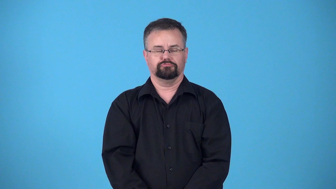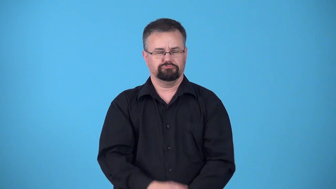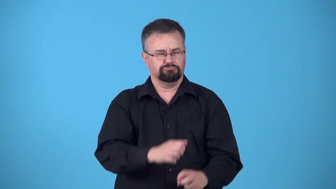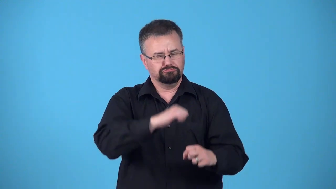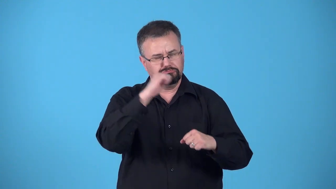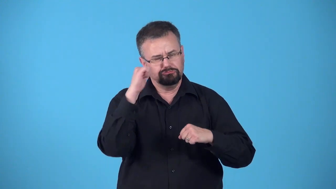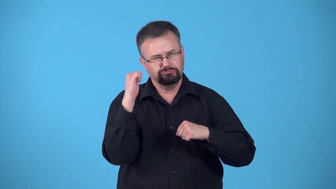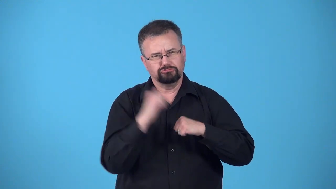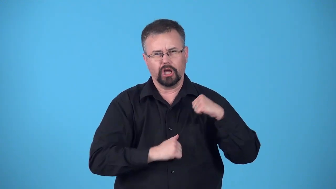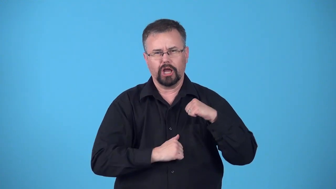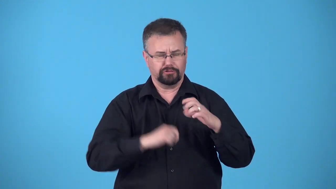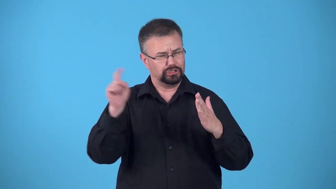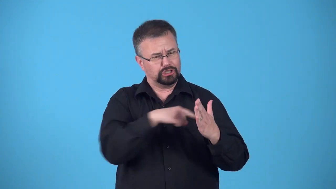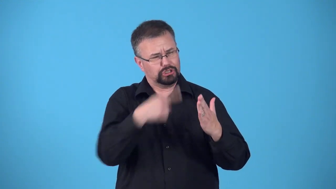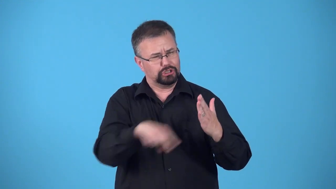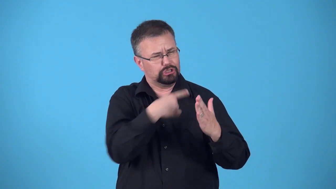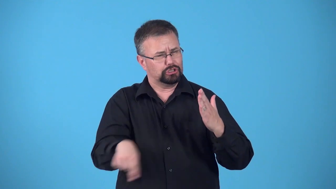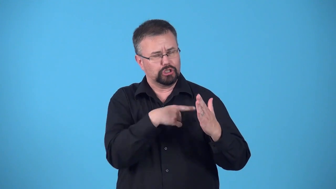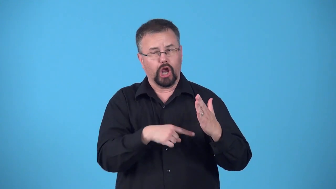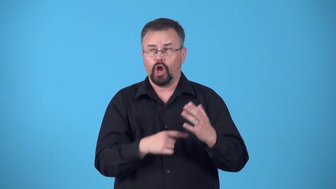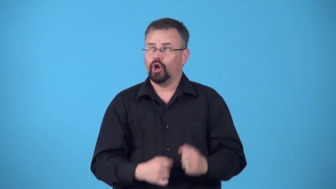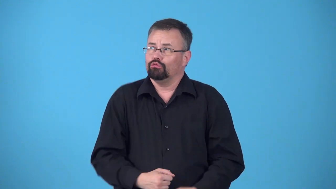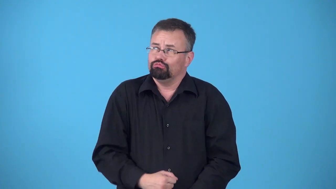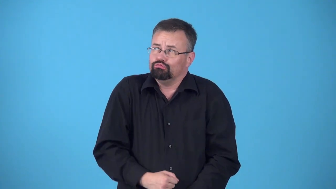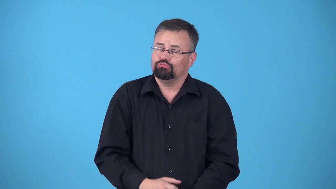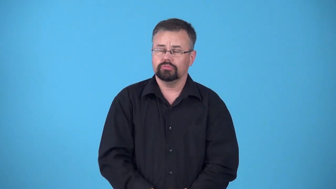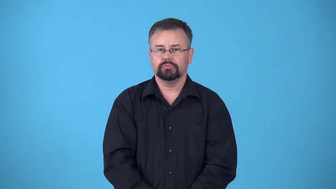thick skinned